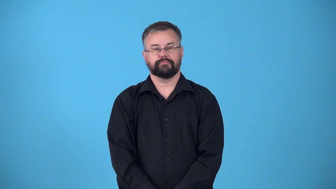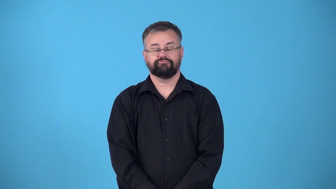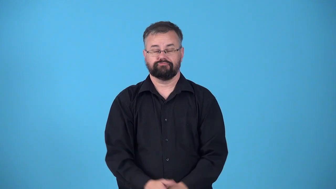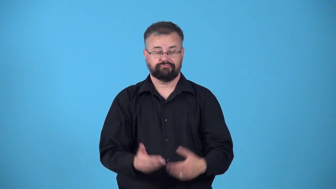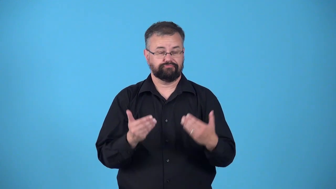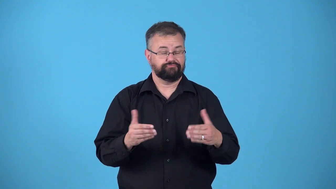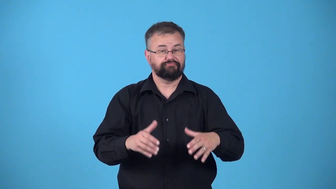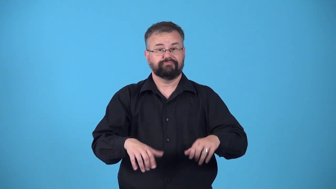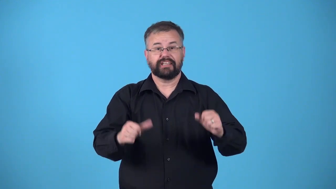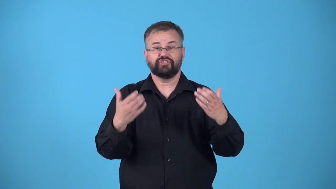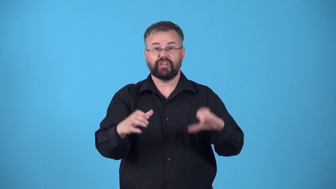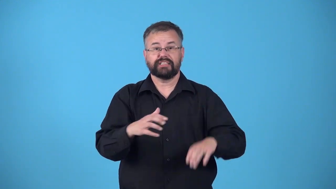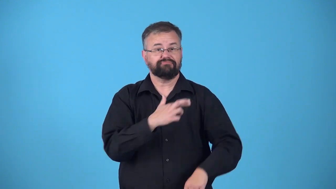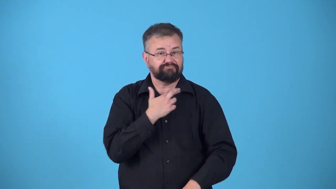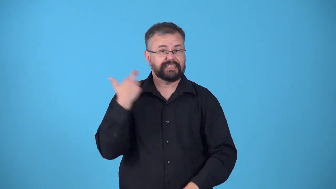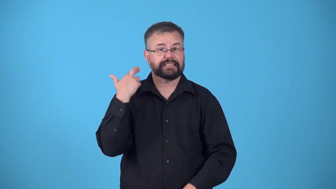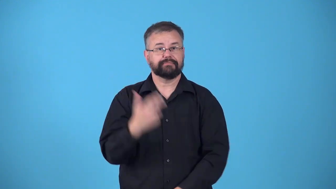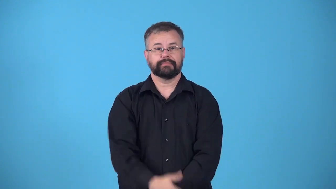gamble on